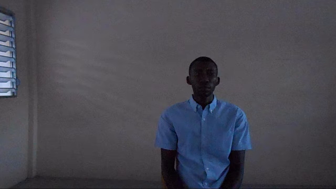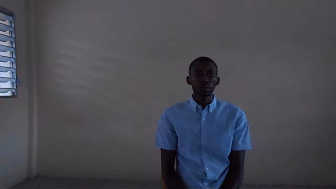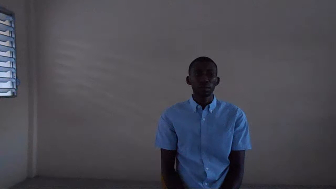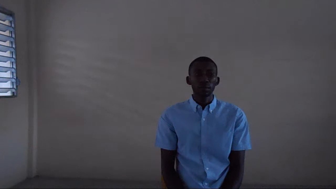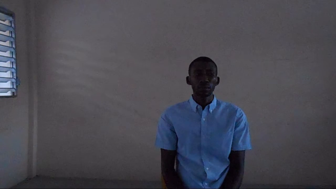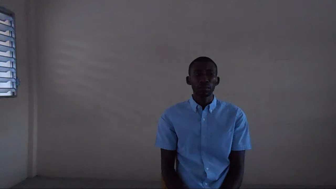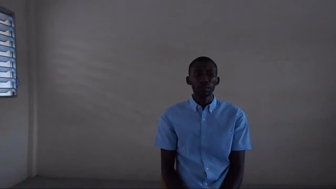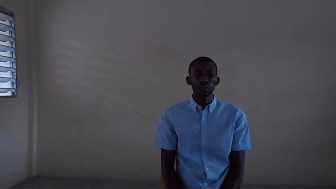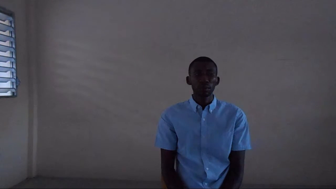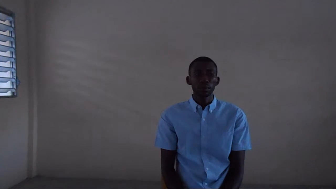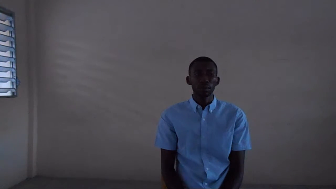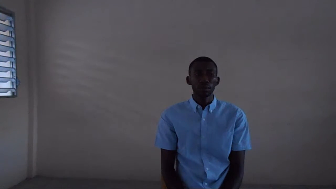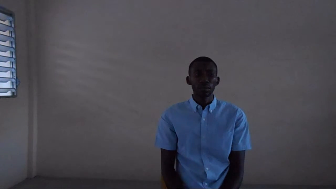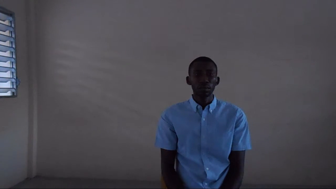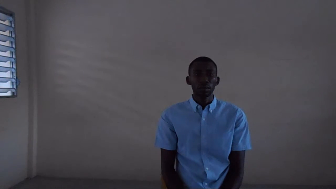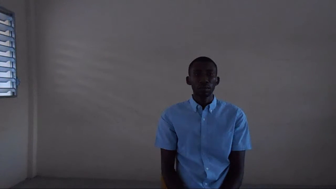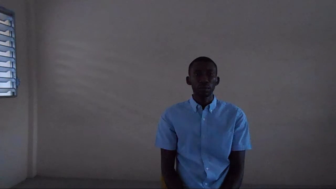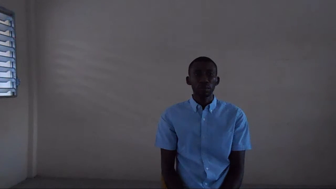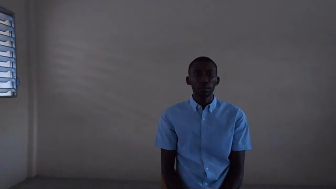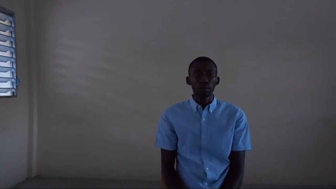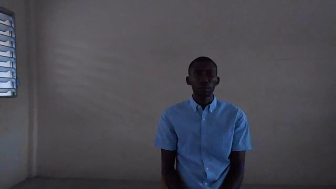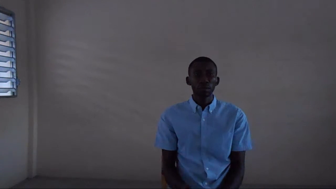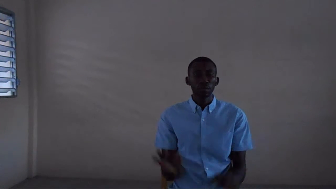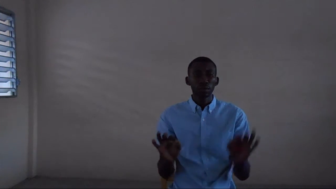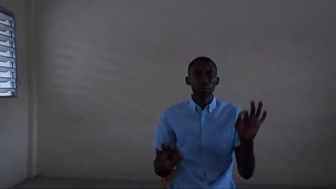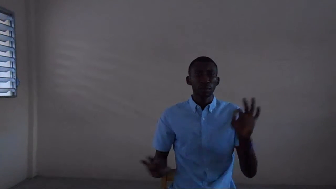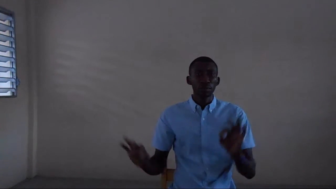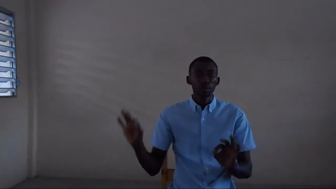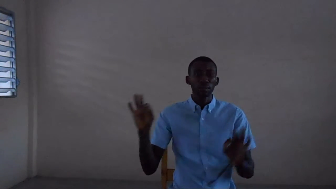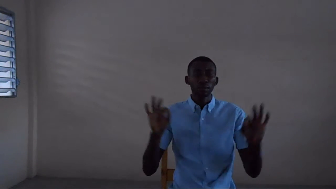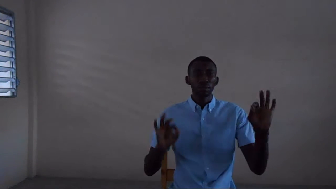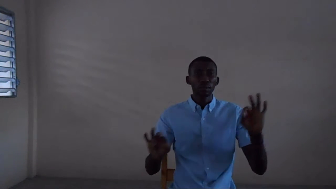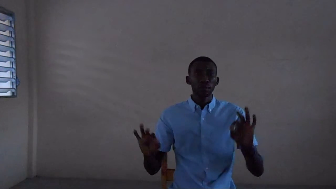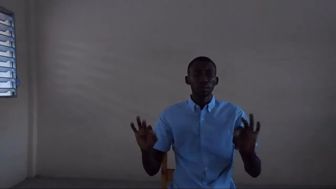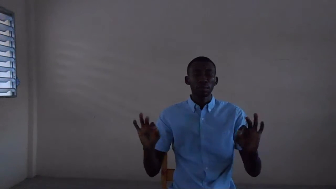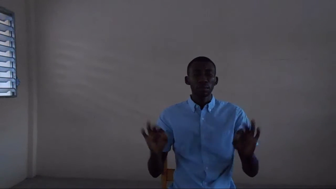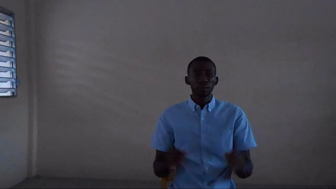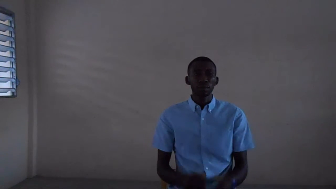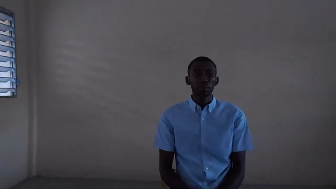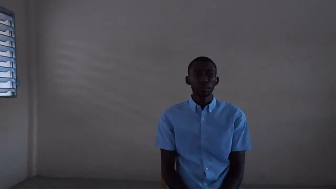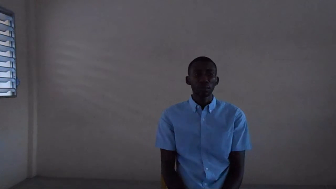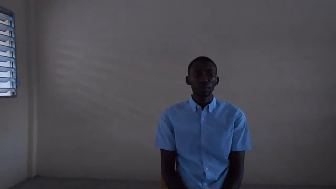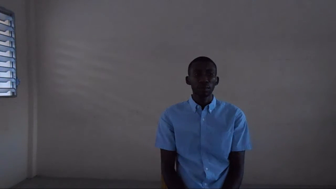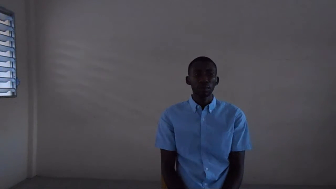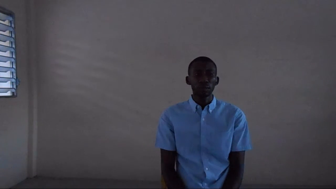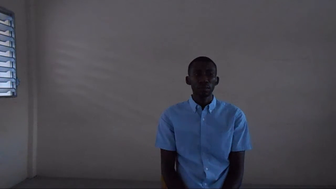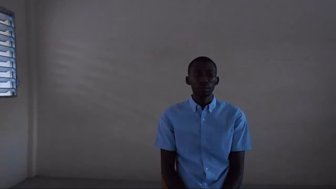neighbor